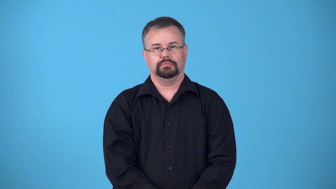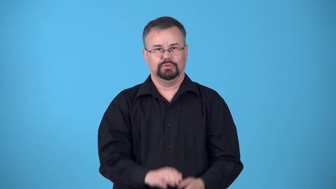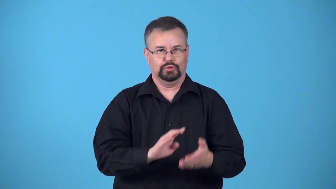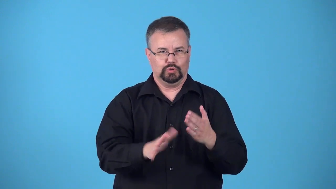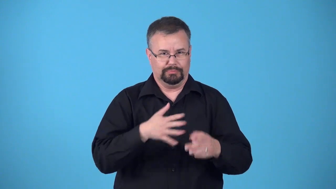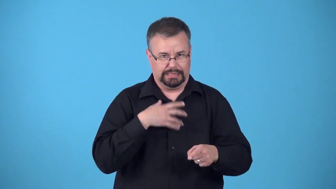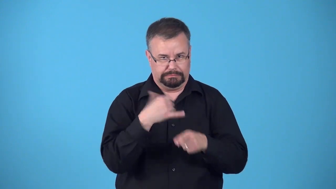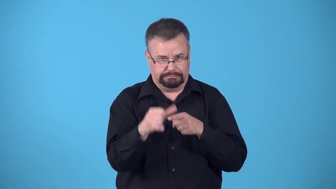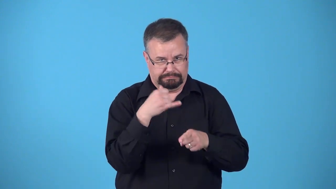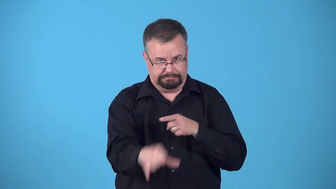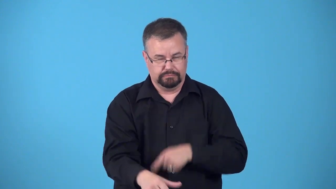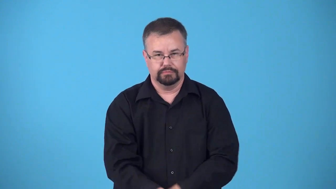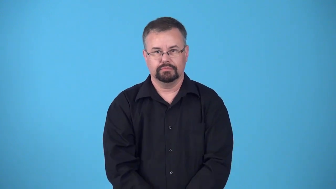pardon my french